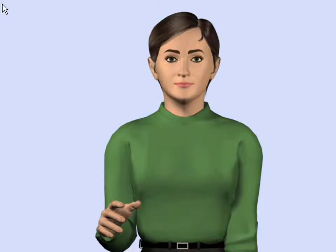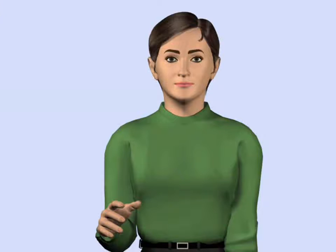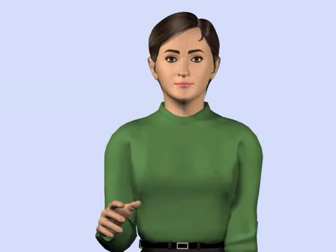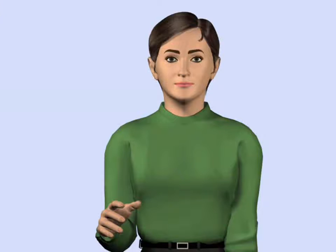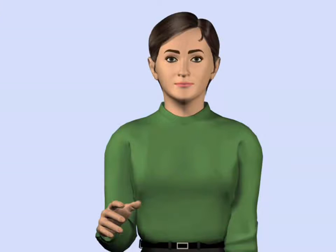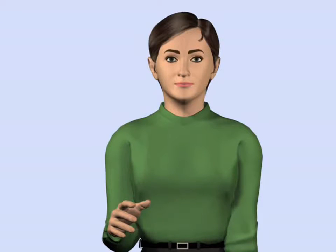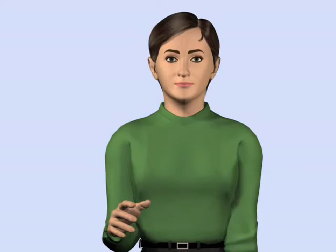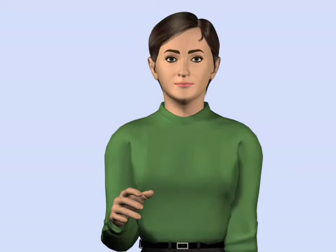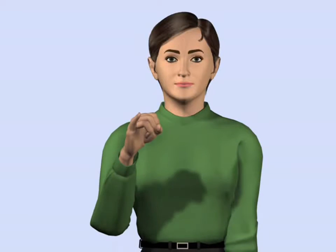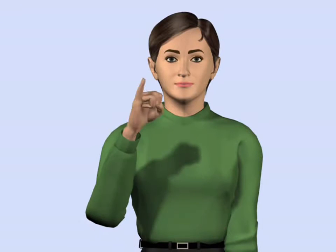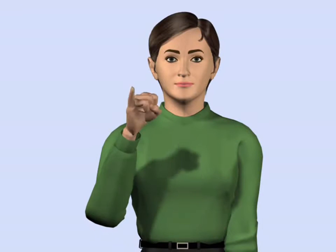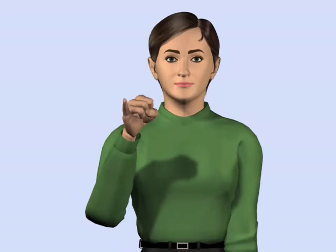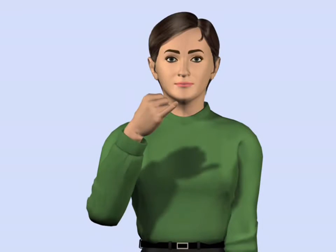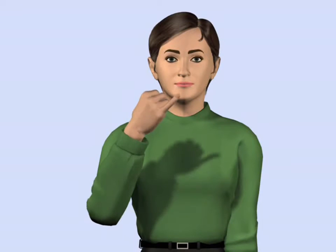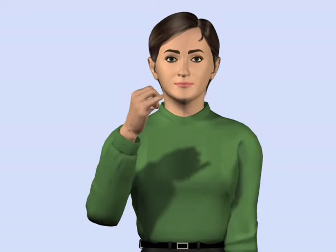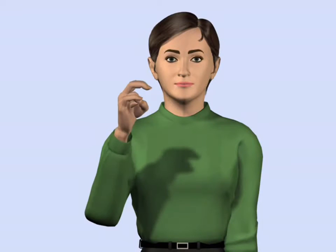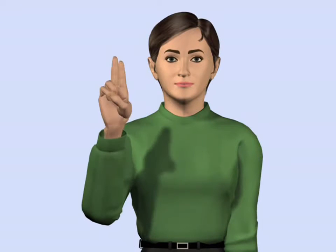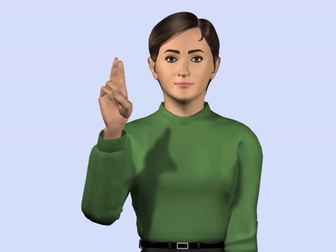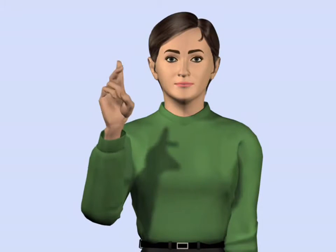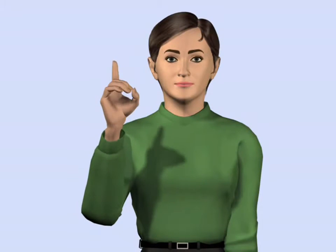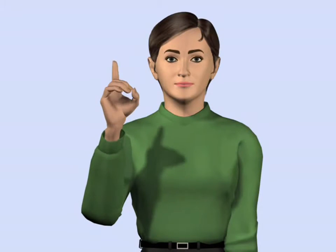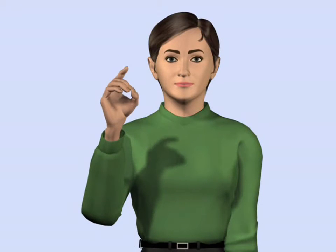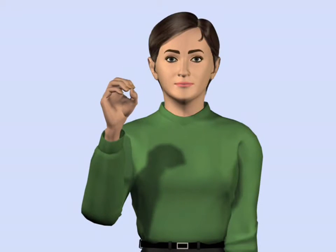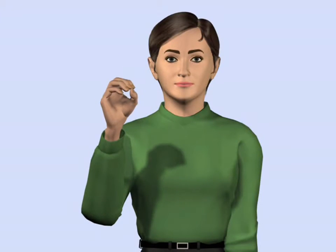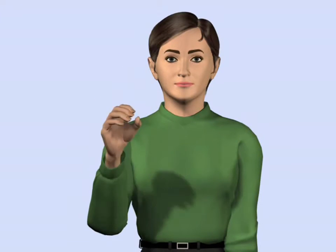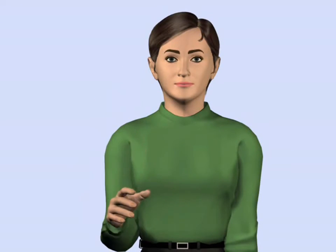judo